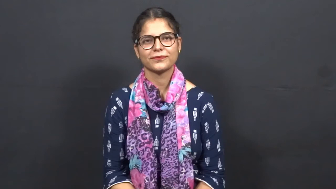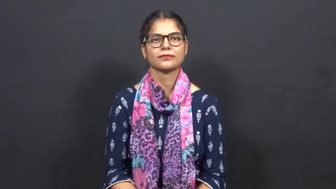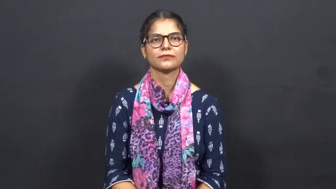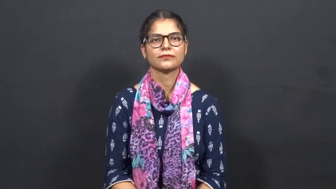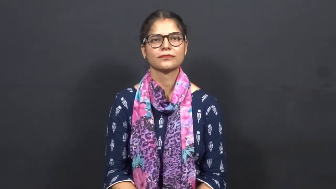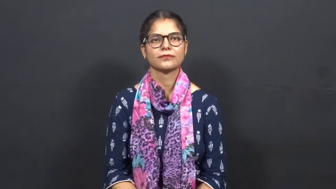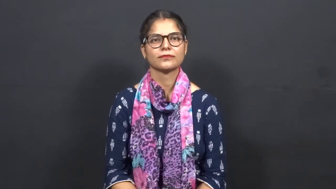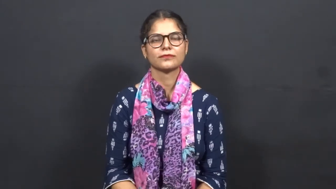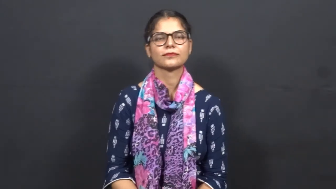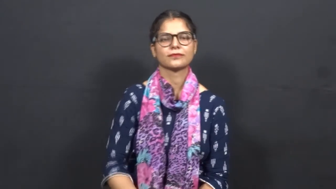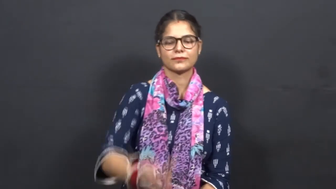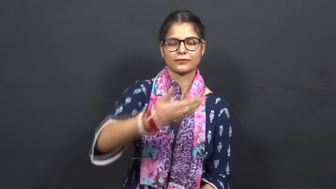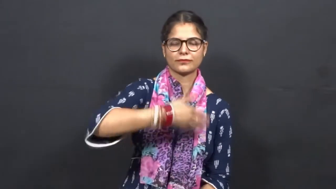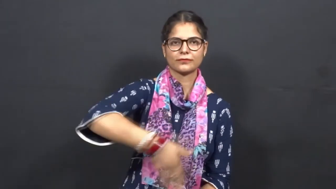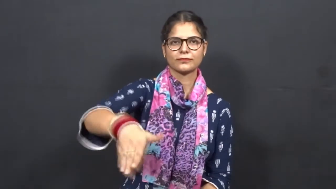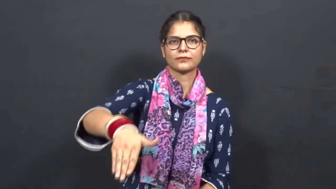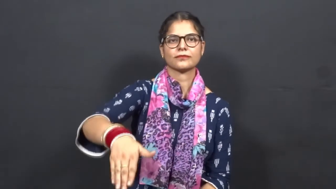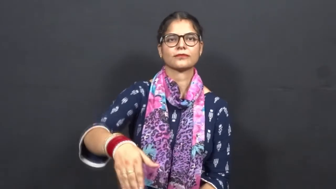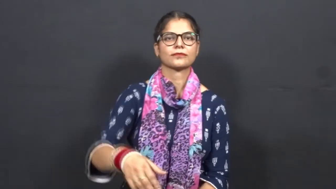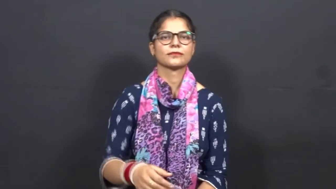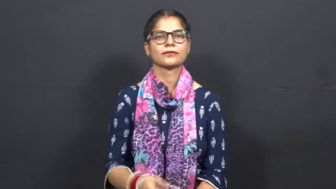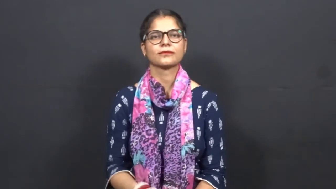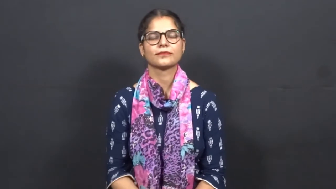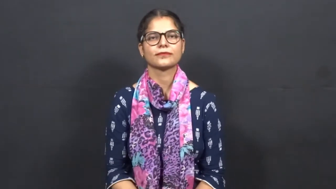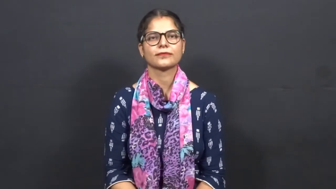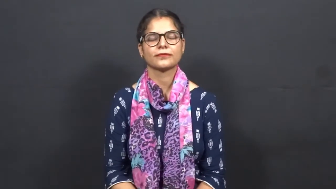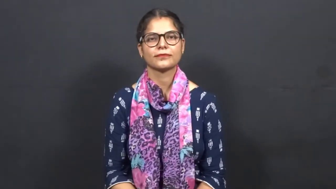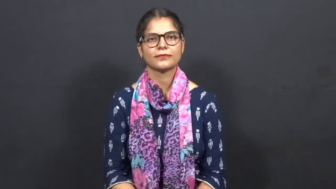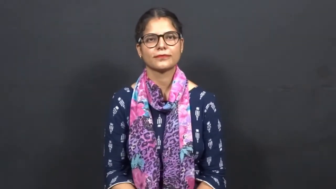Cricket